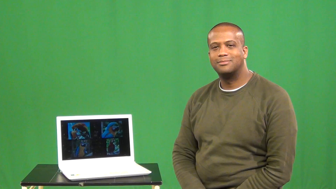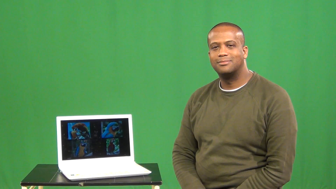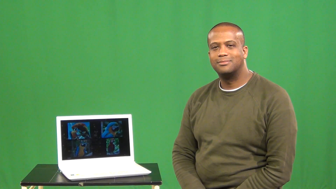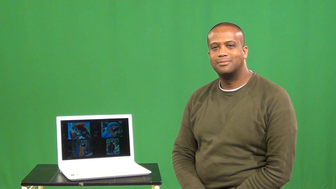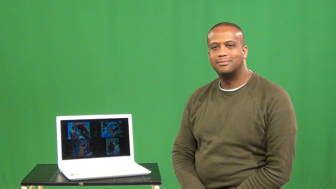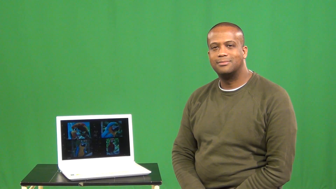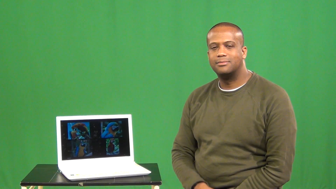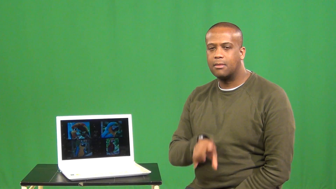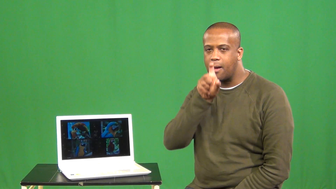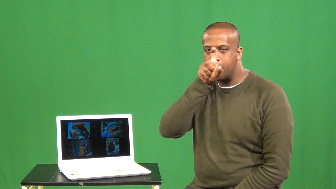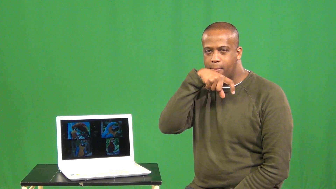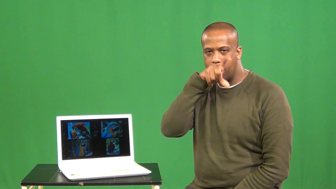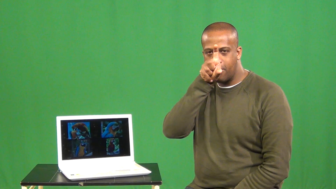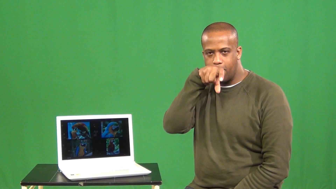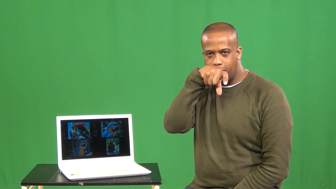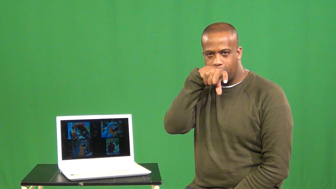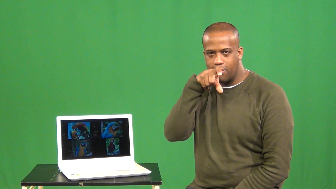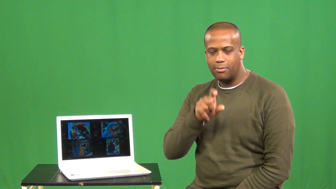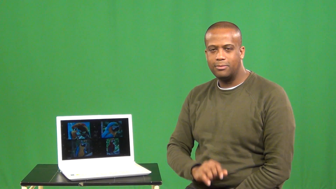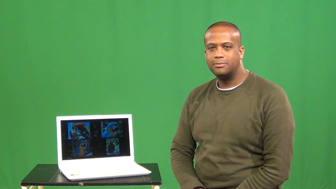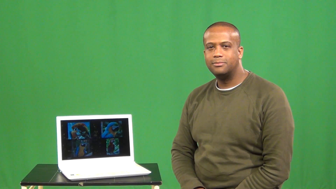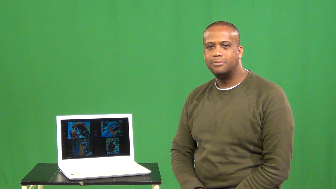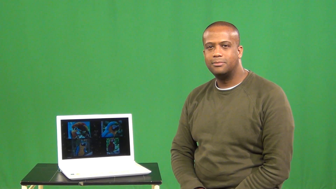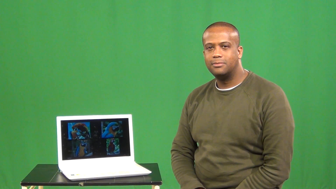parrot